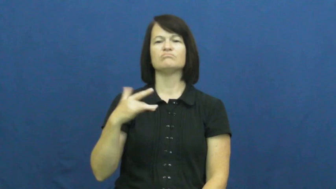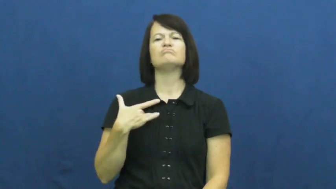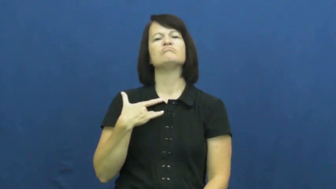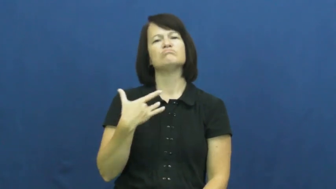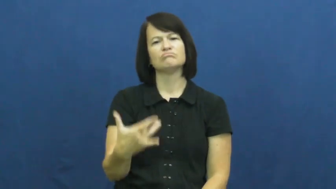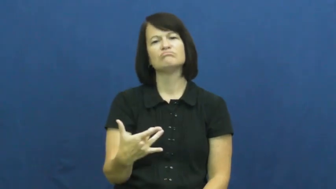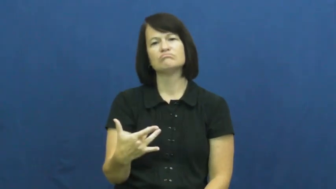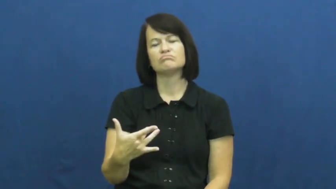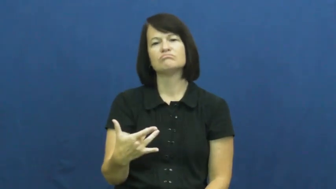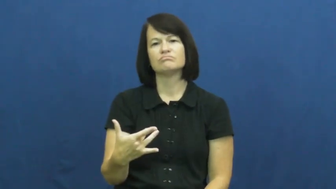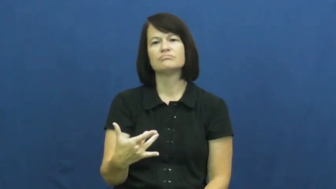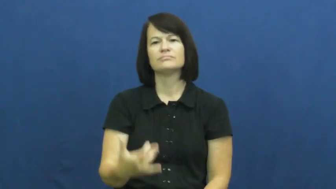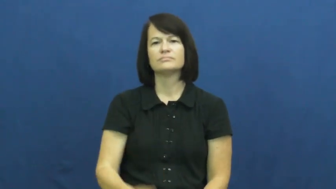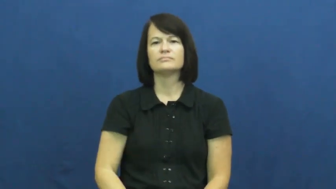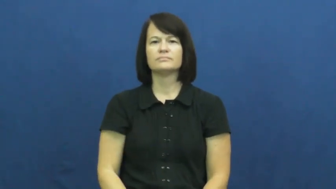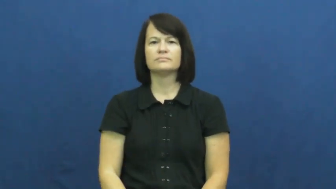force of habit